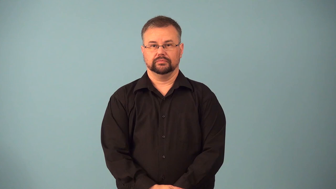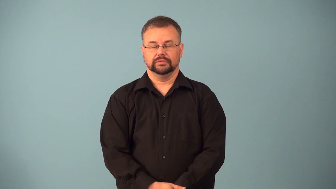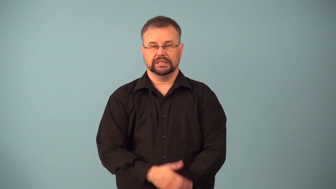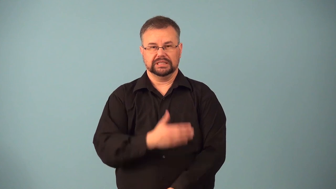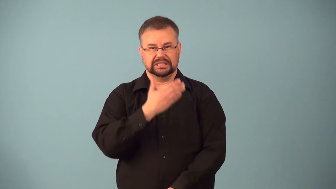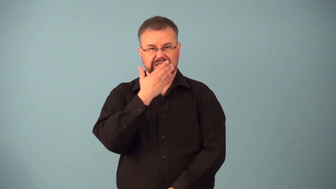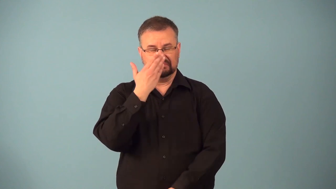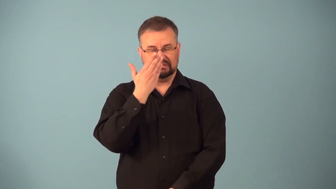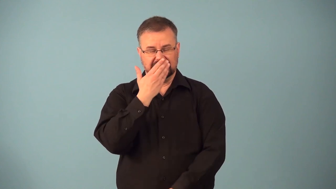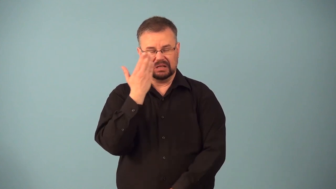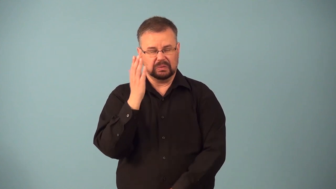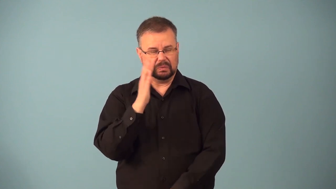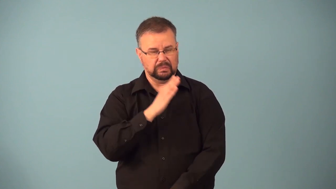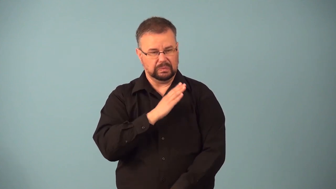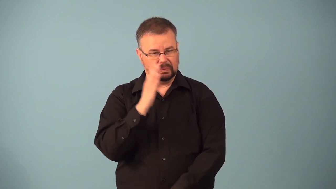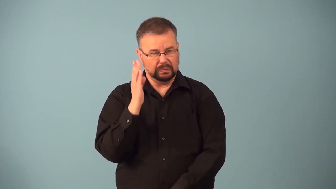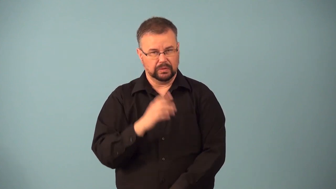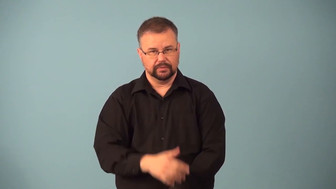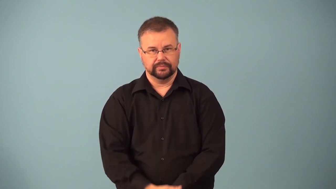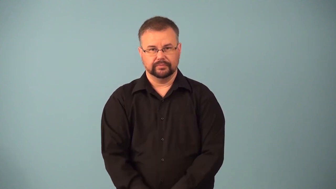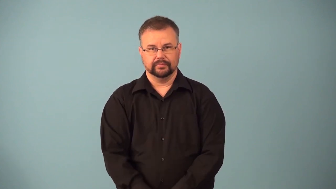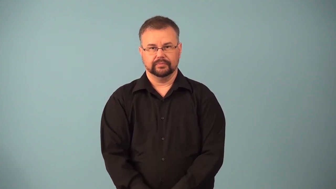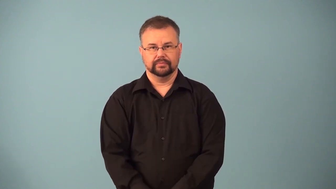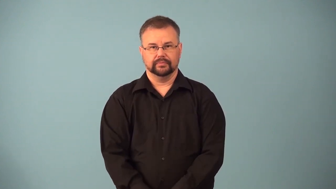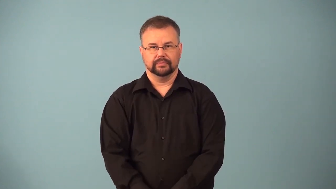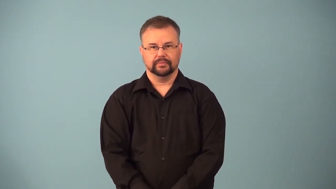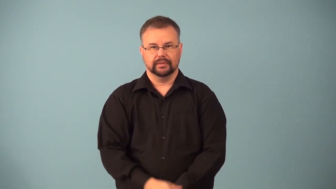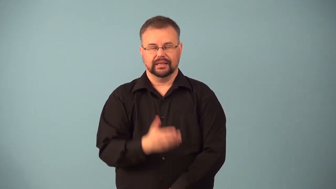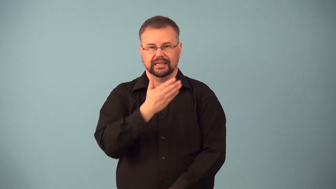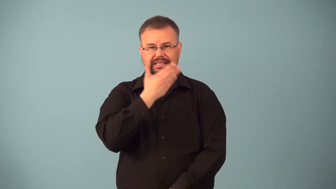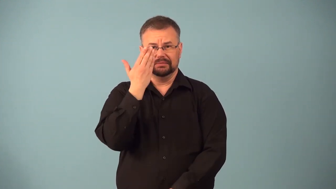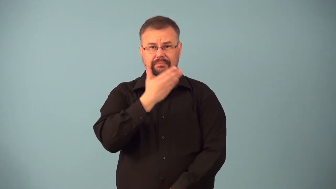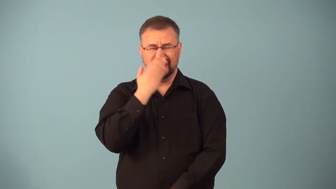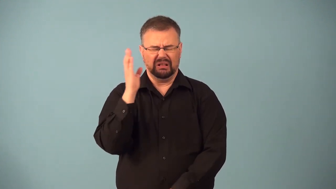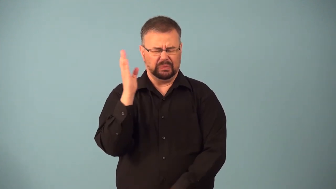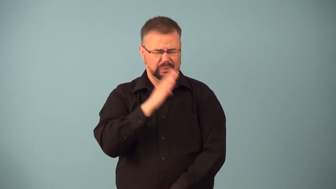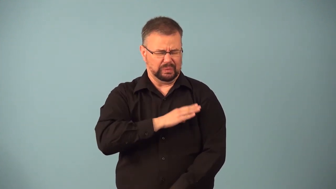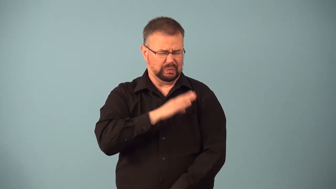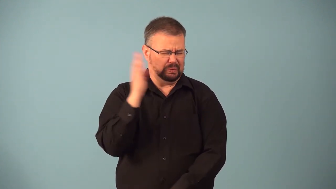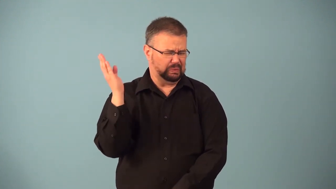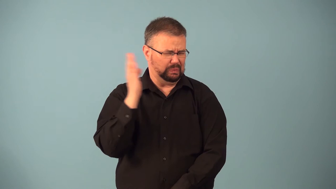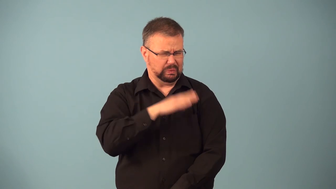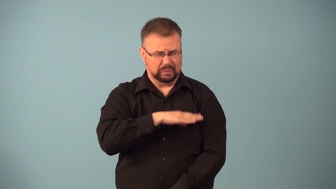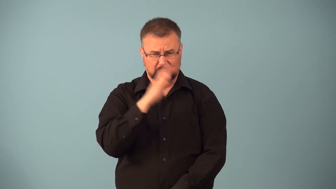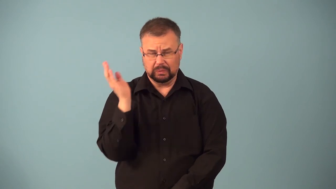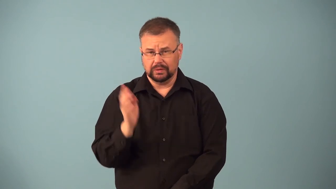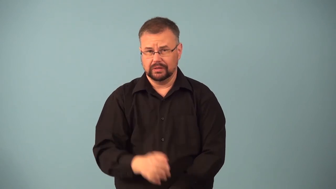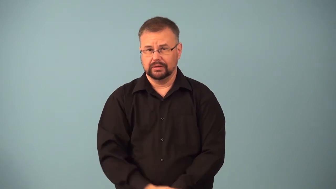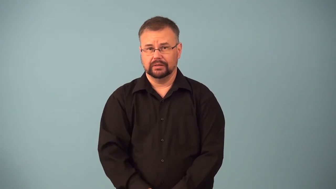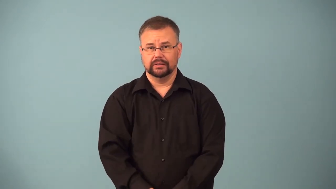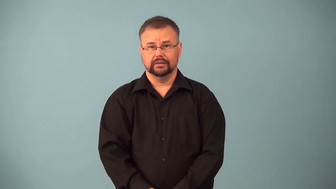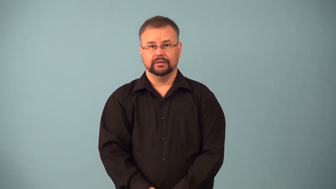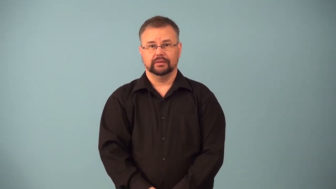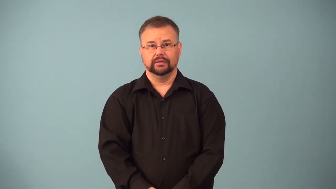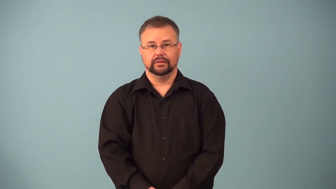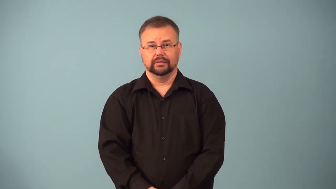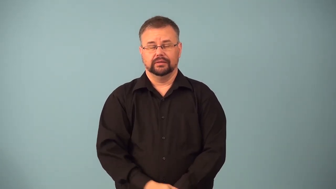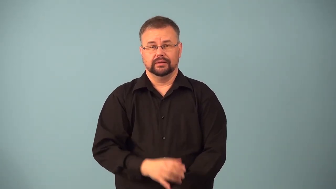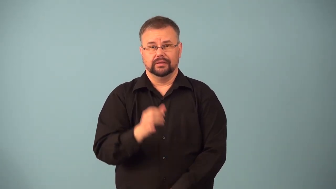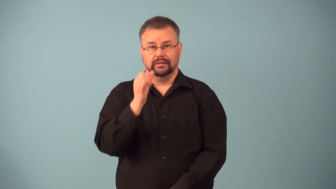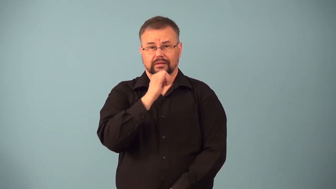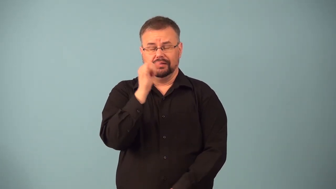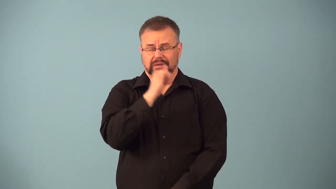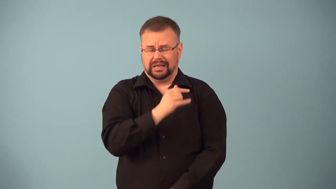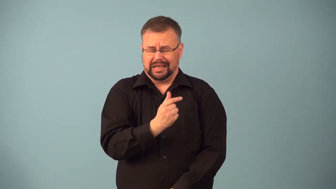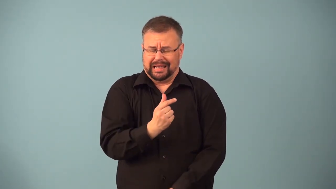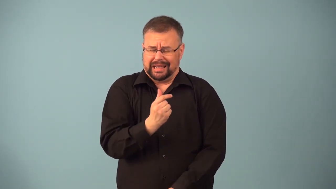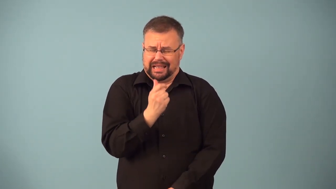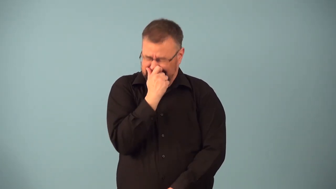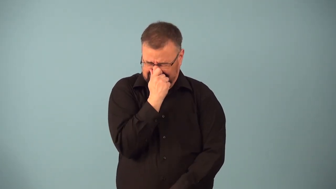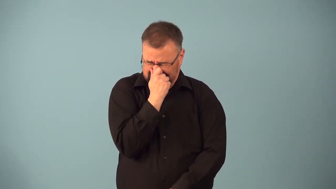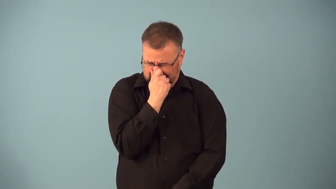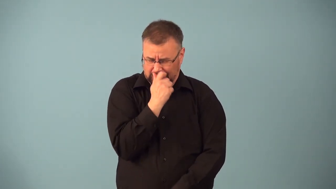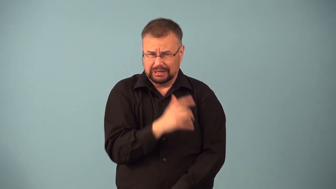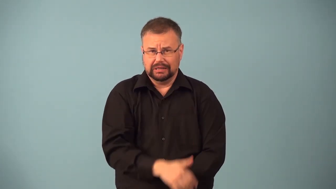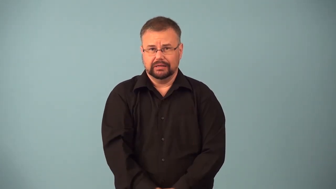foul